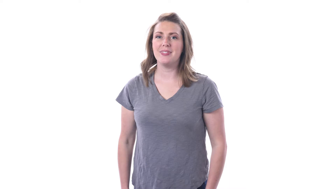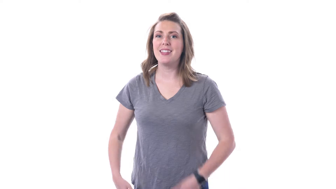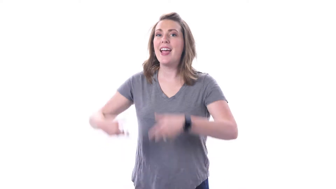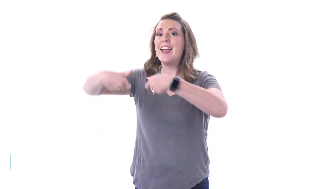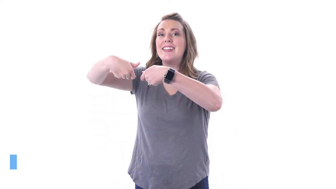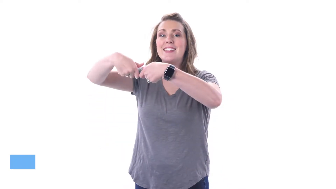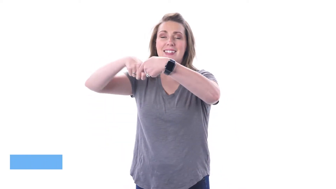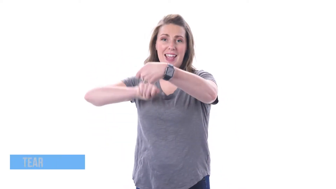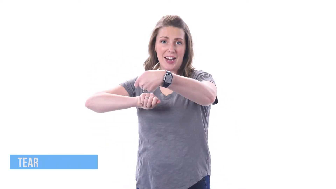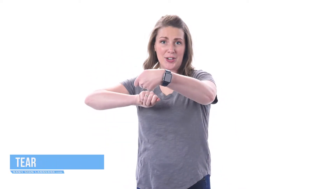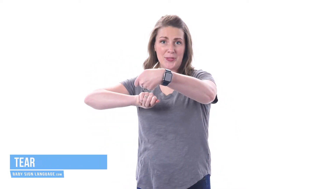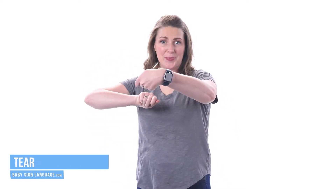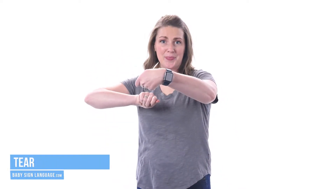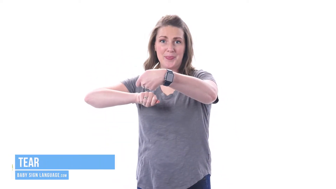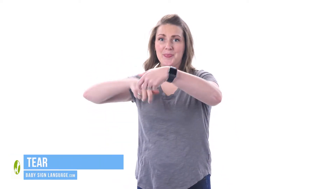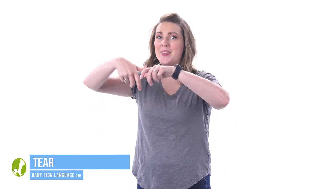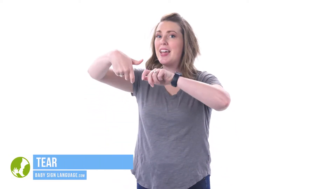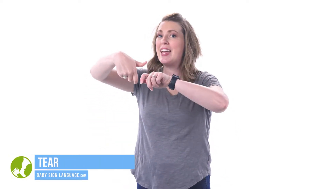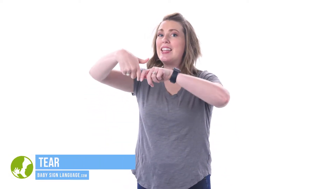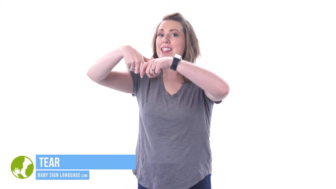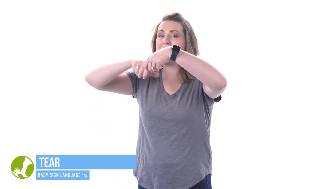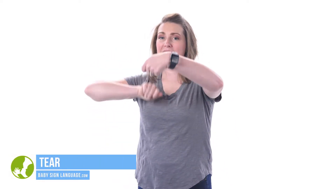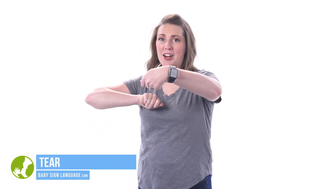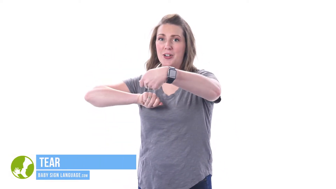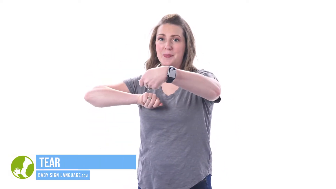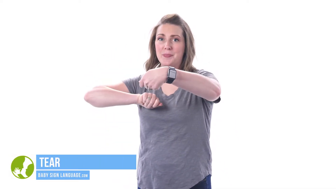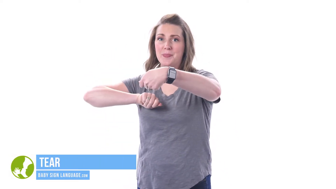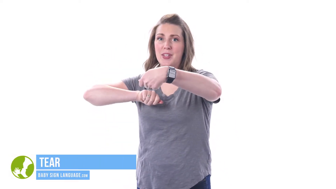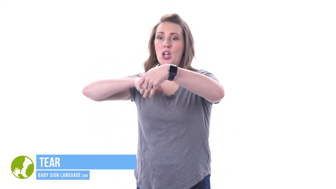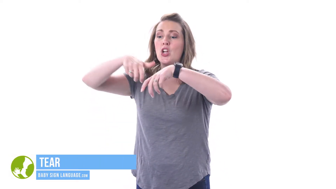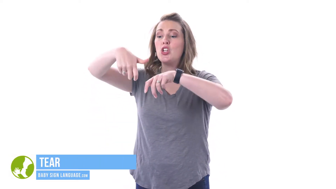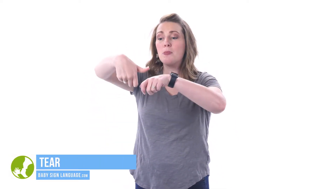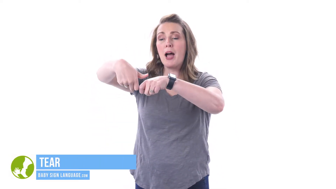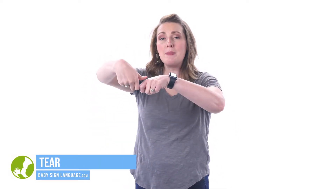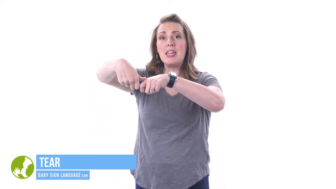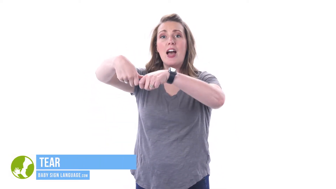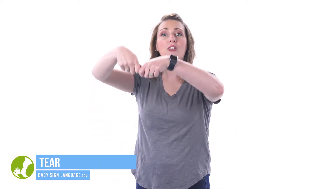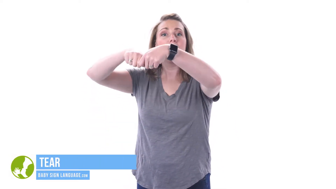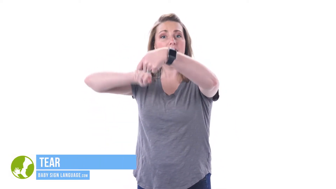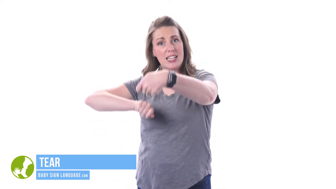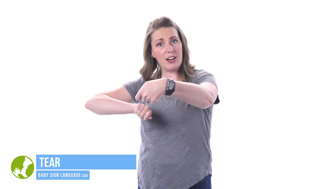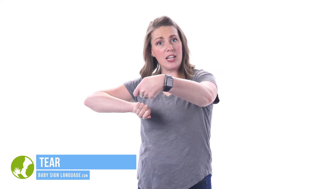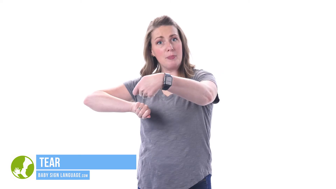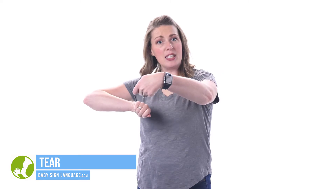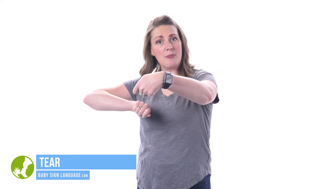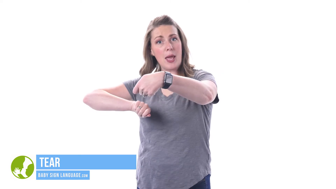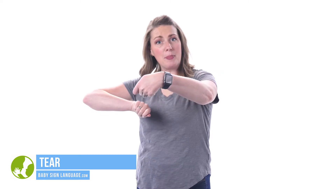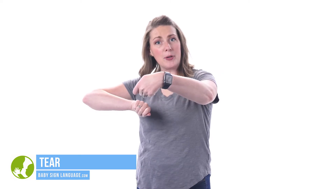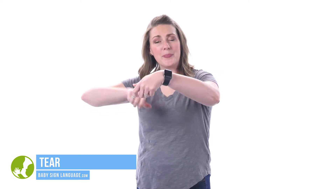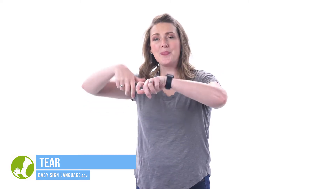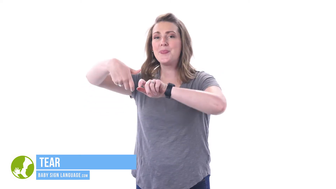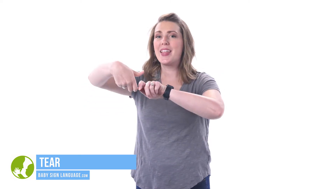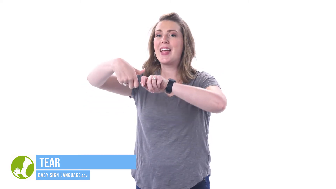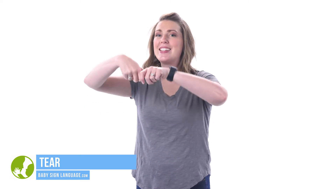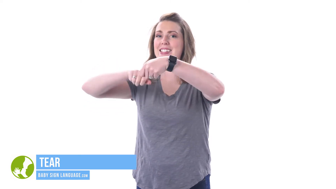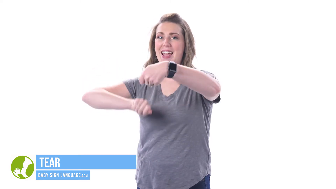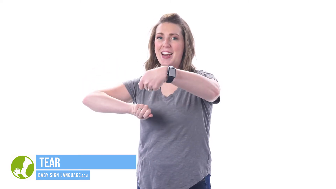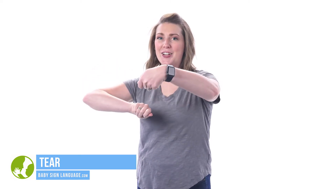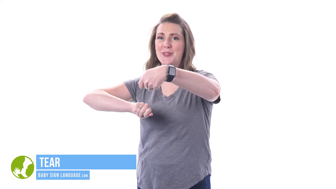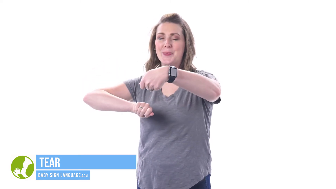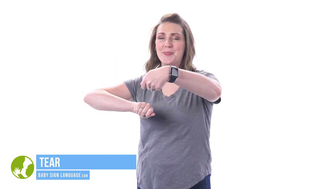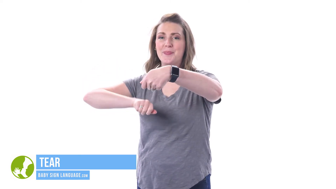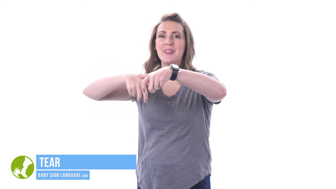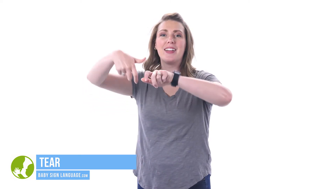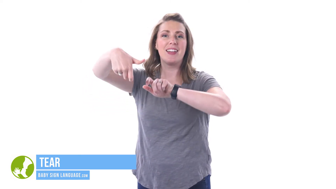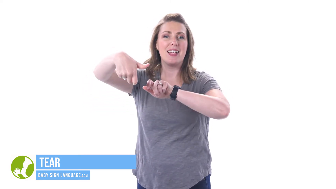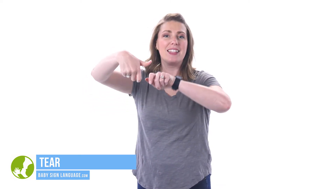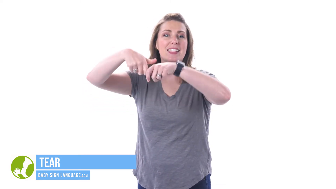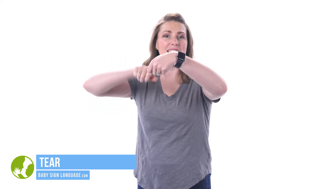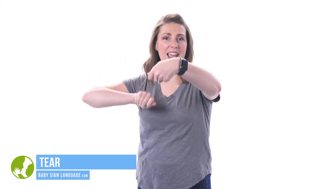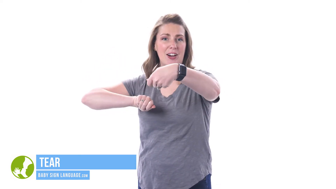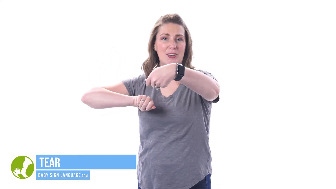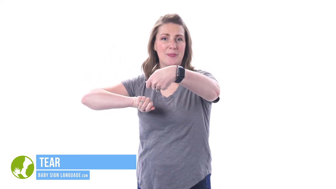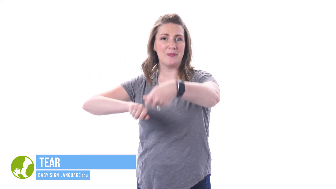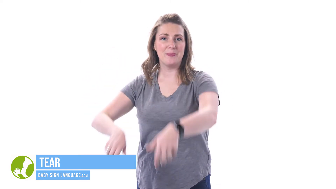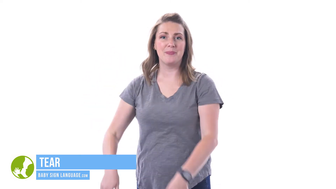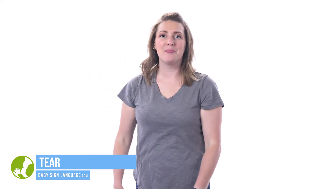Tear (Rip)